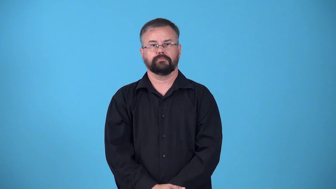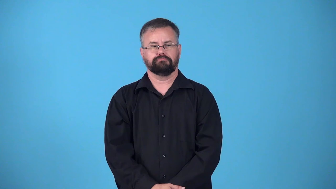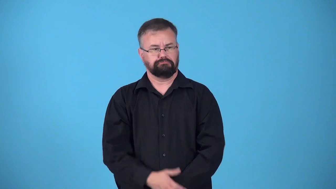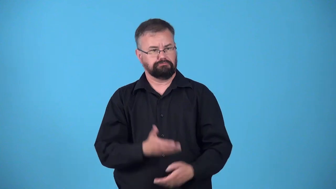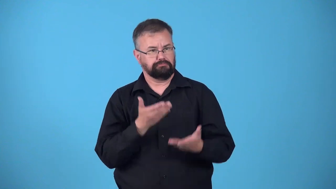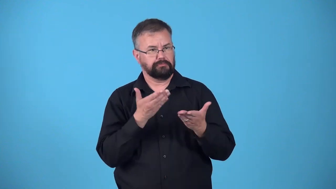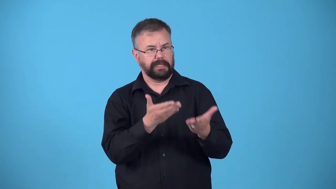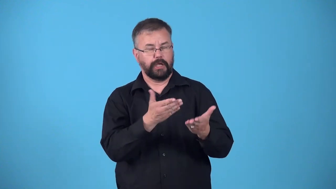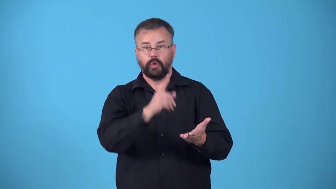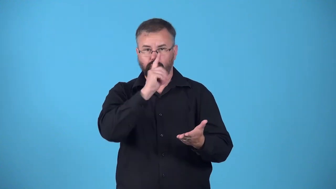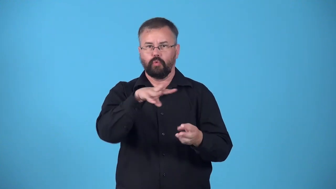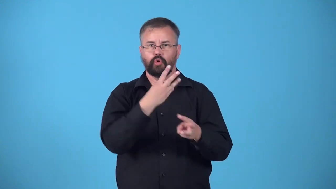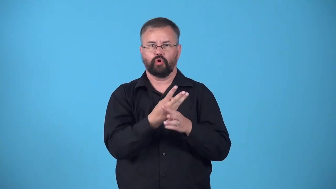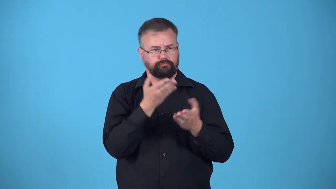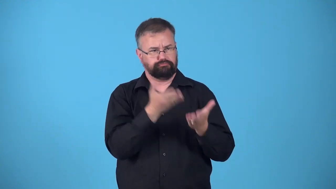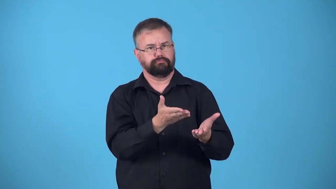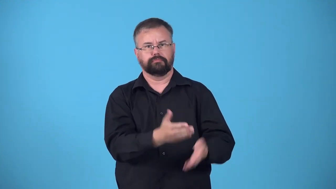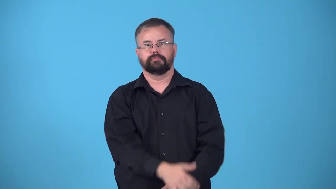exist